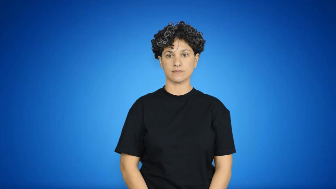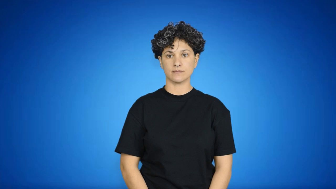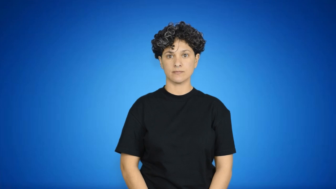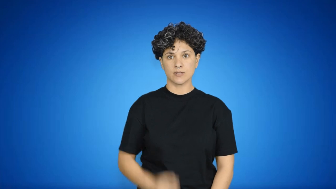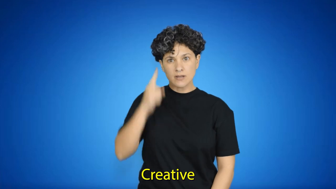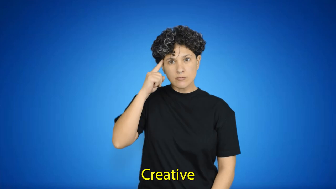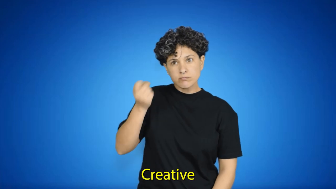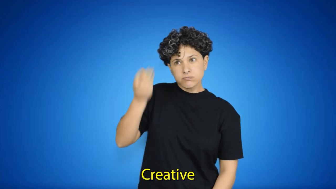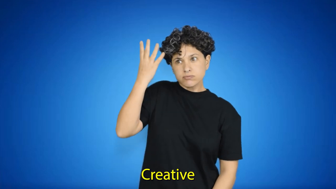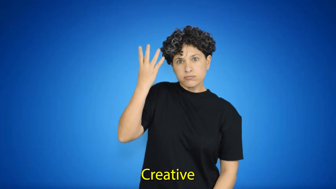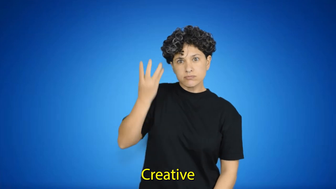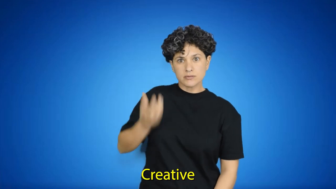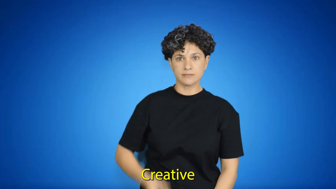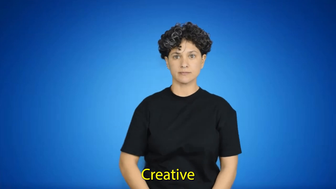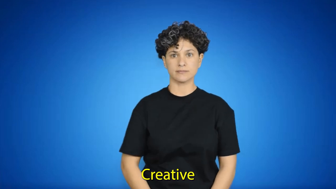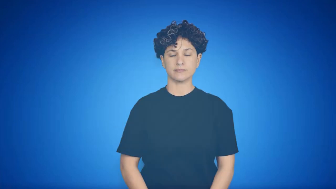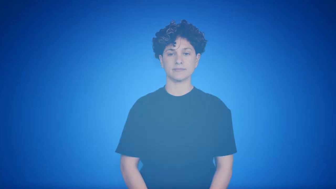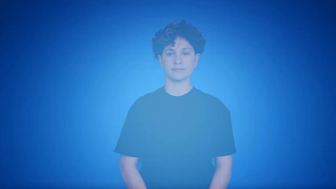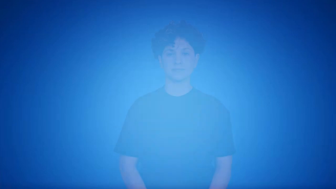Creative